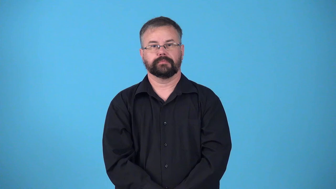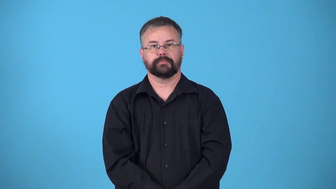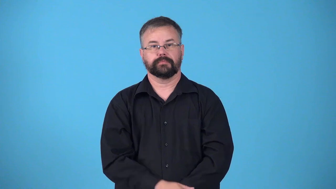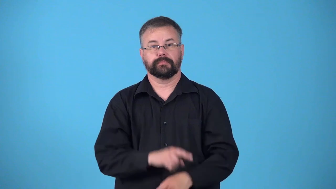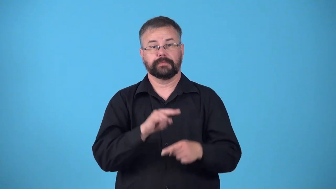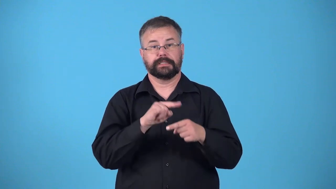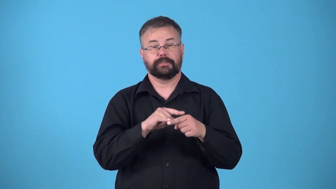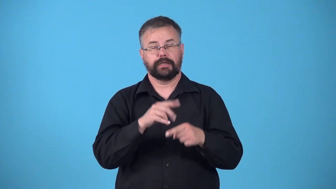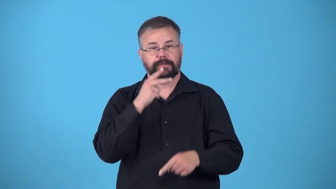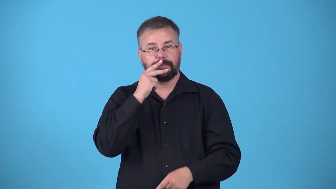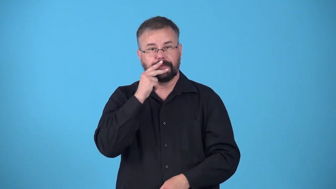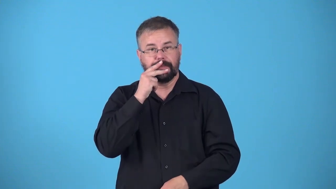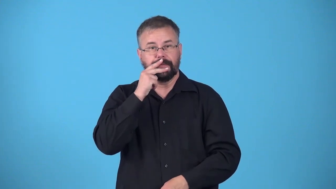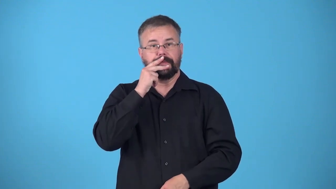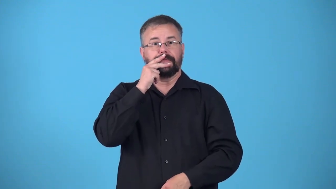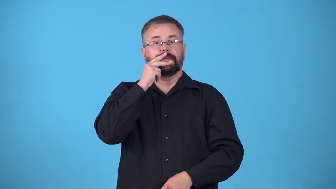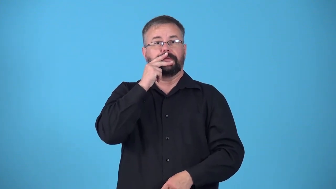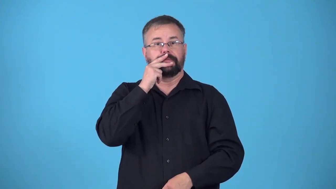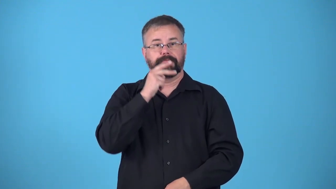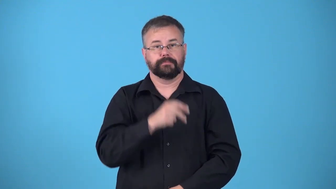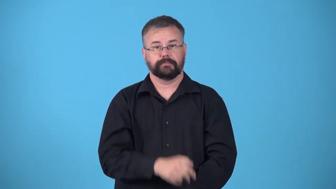draw on